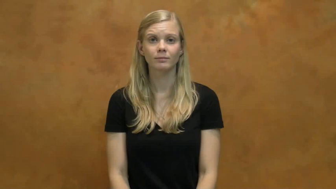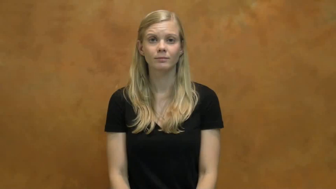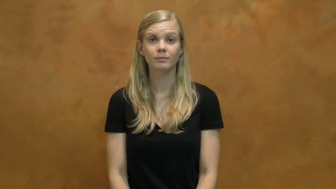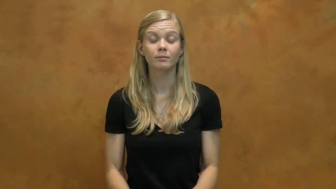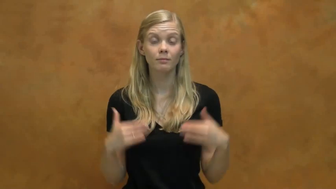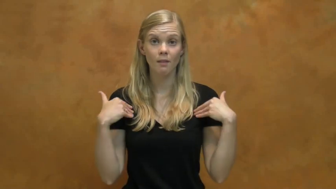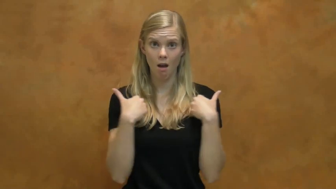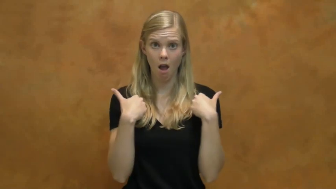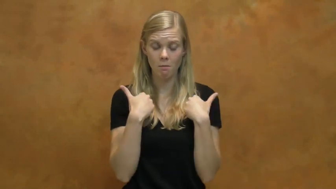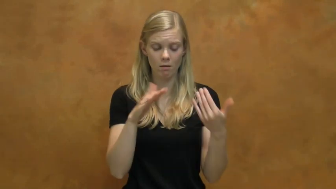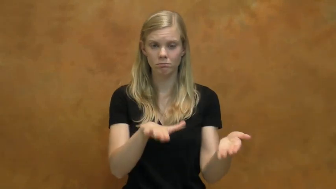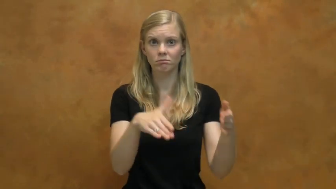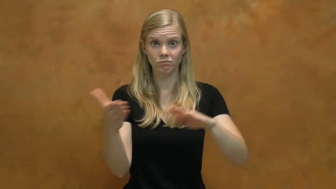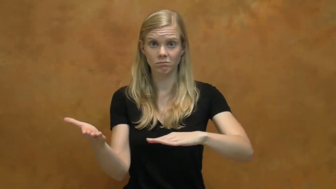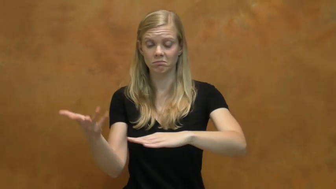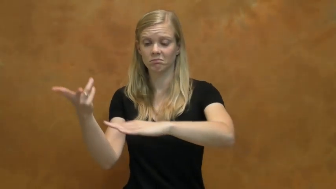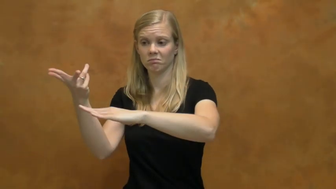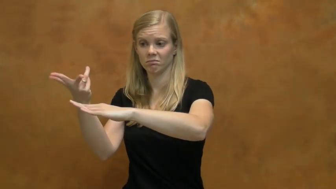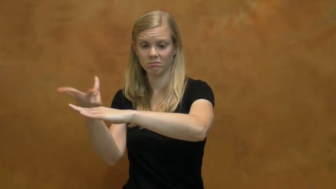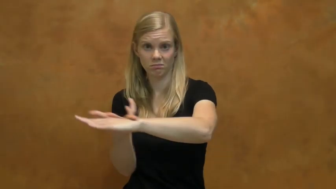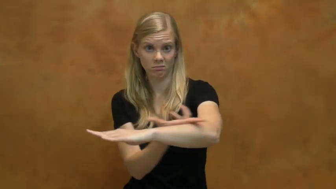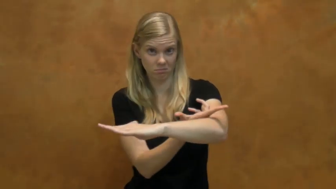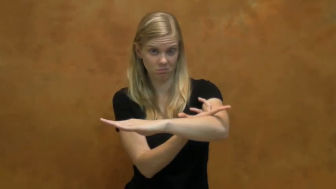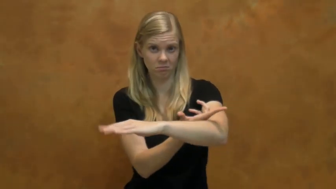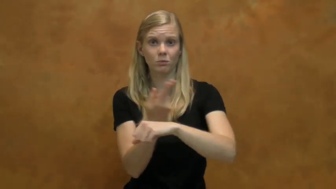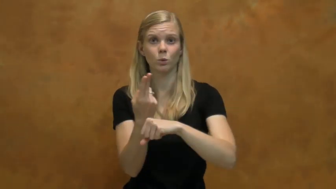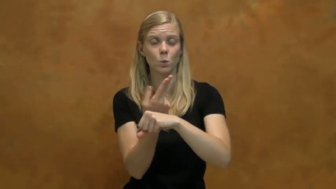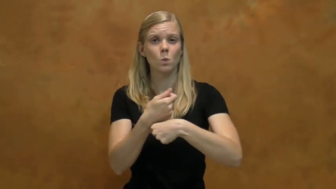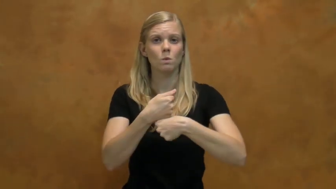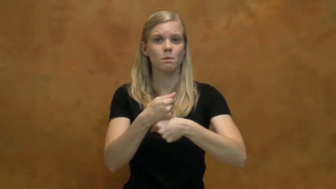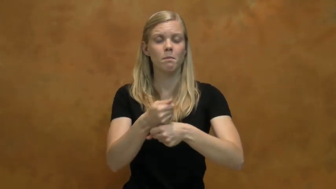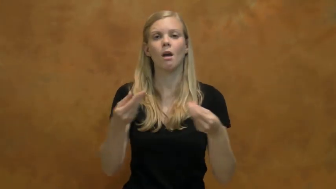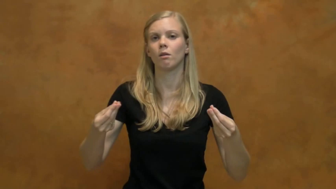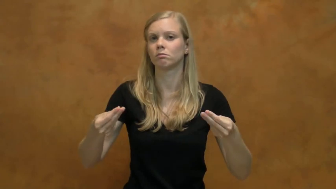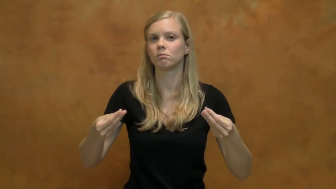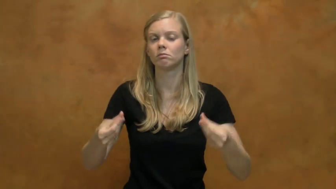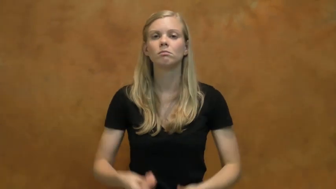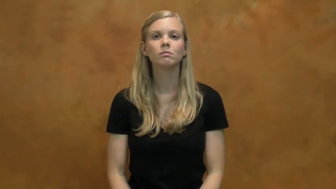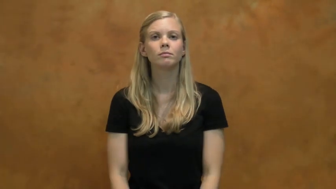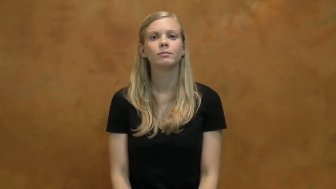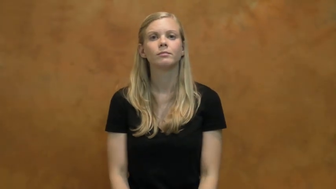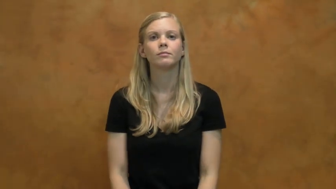fur